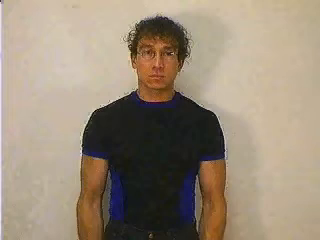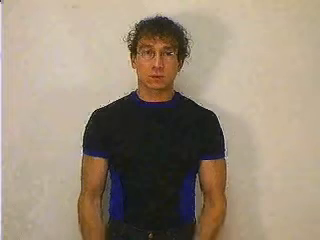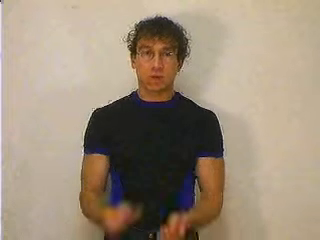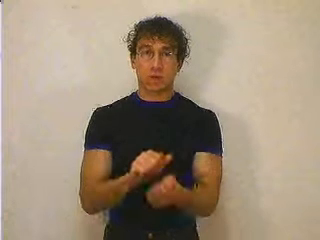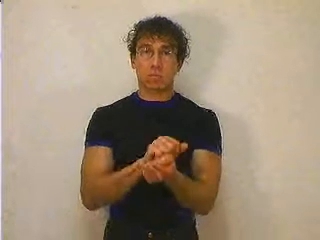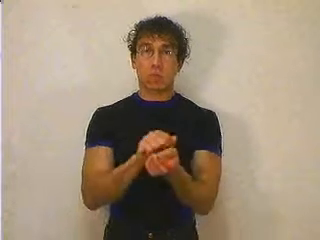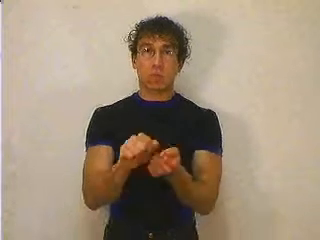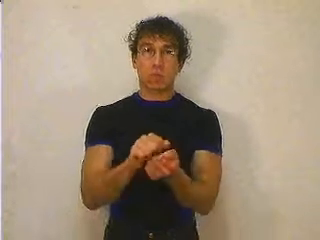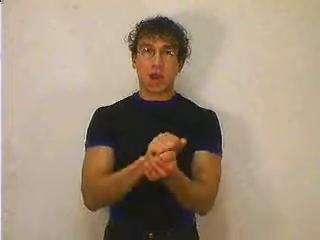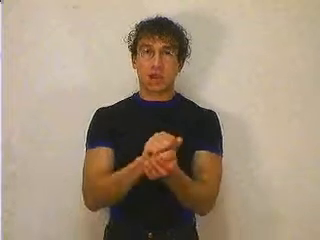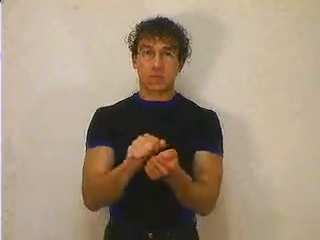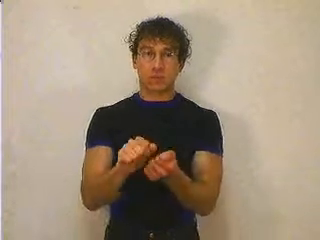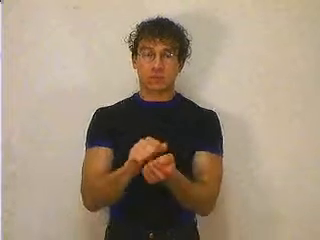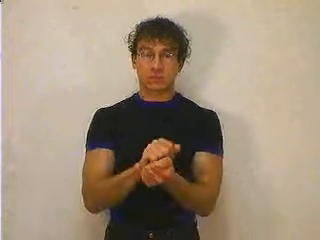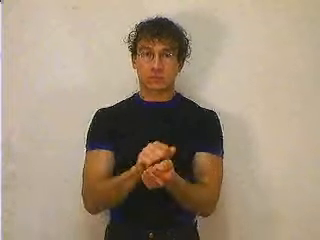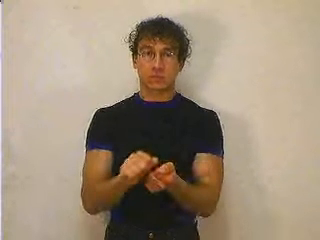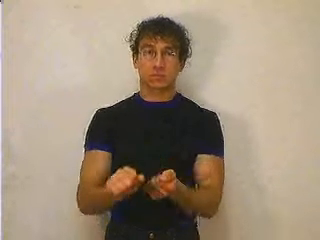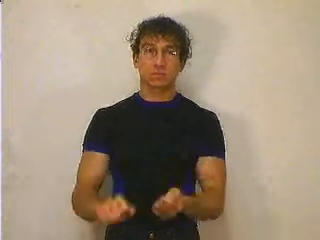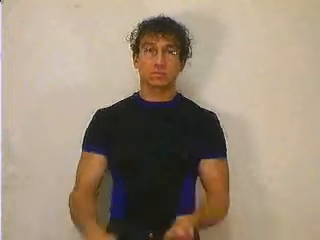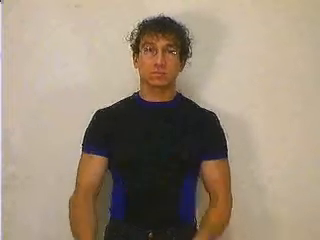paper